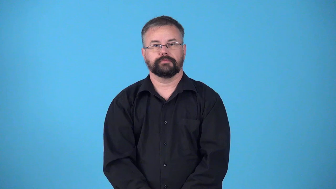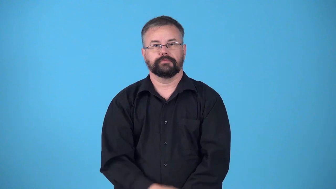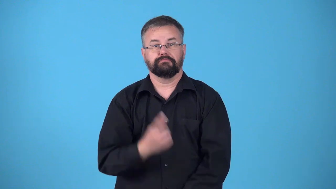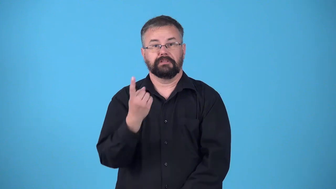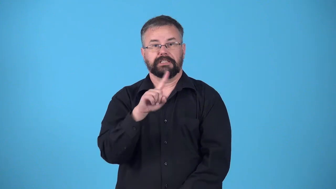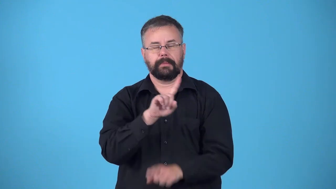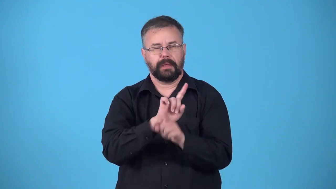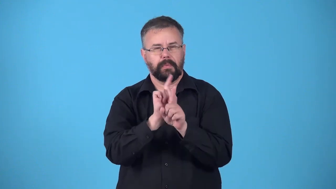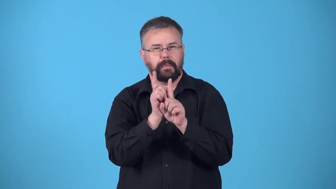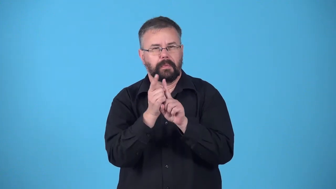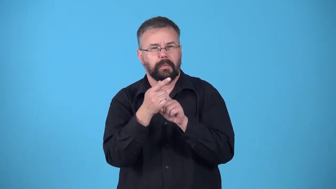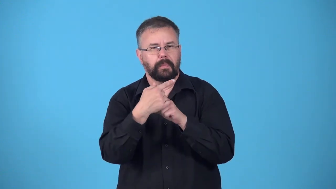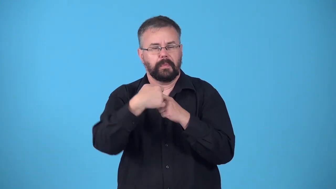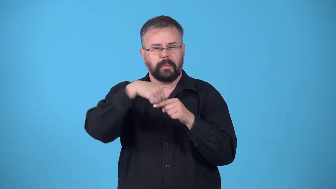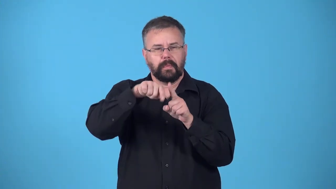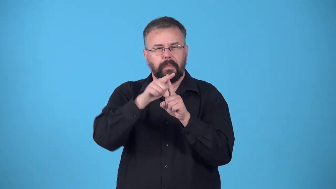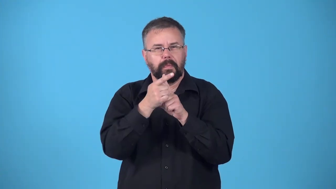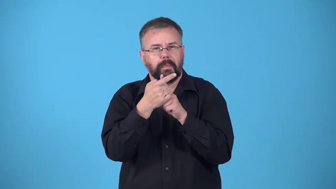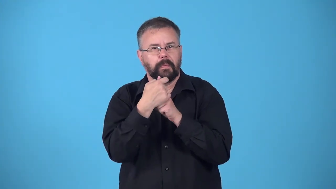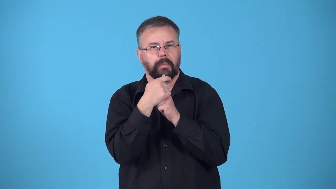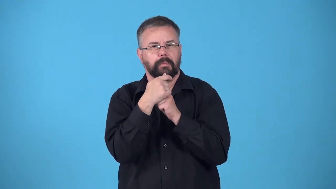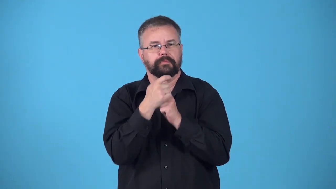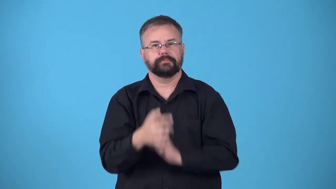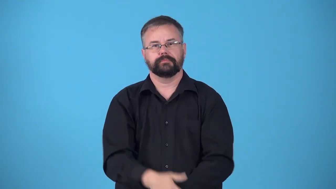curl up,curl around